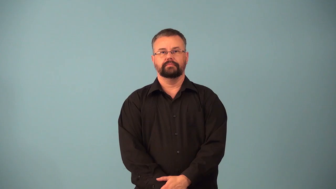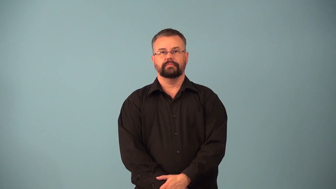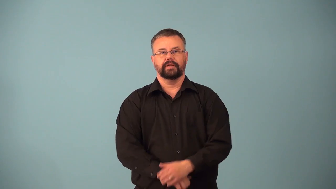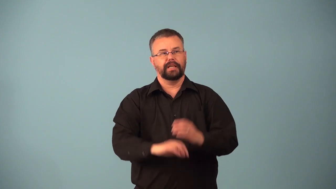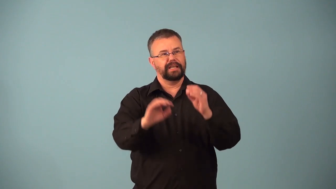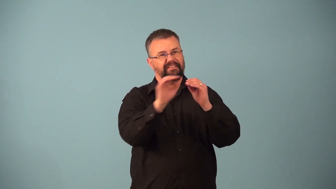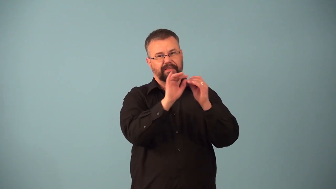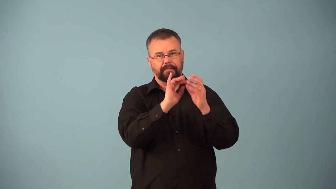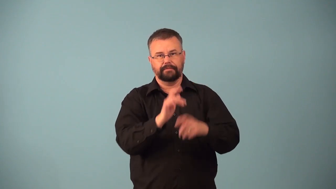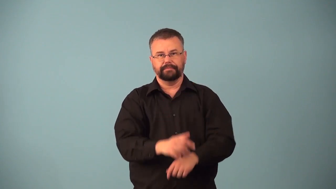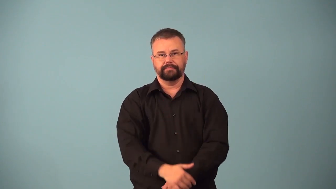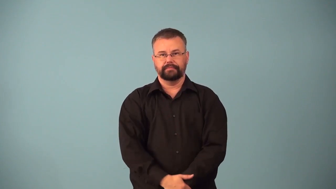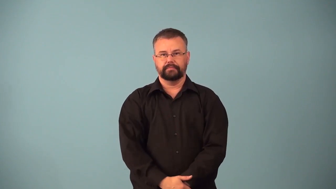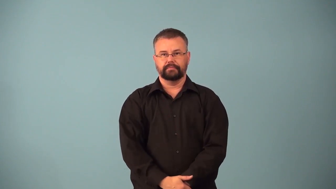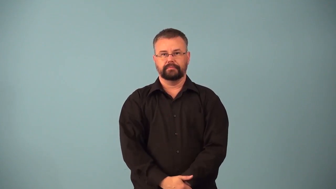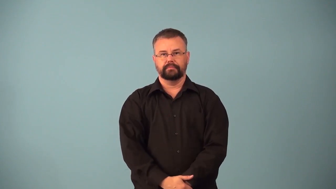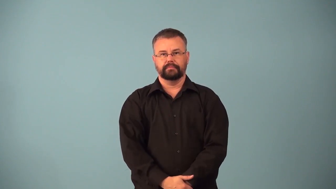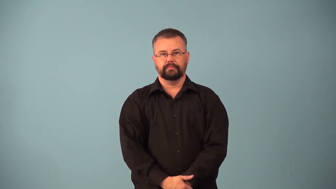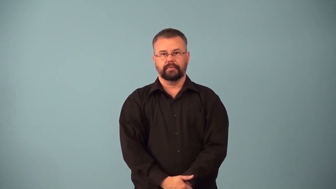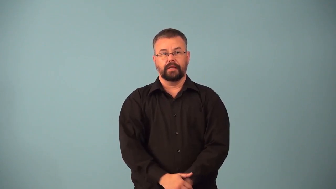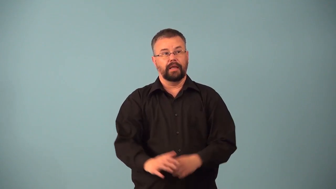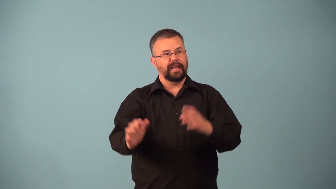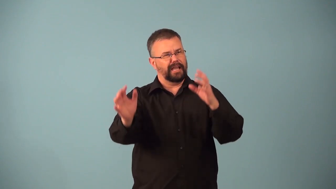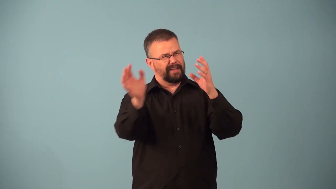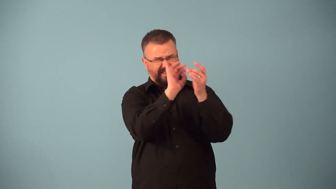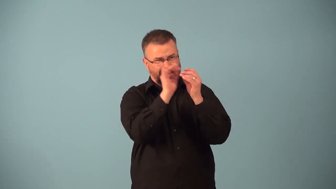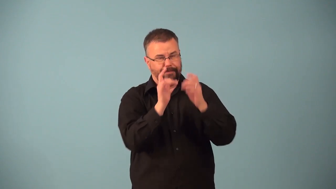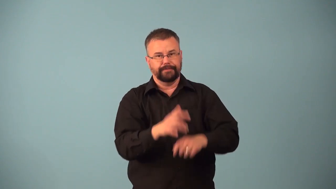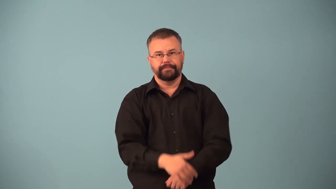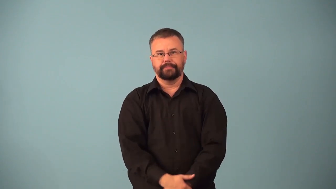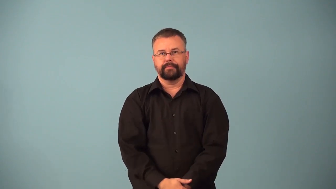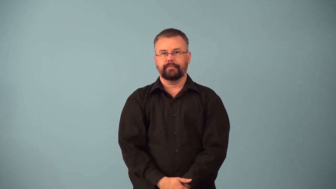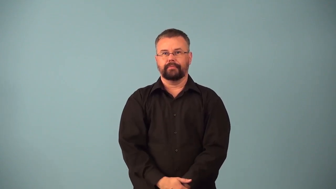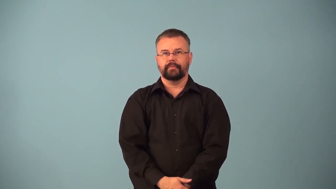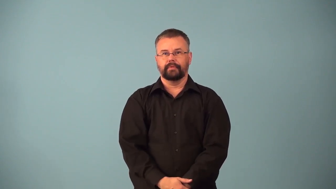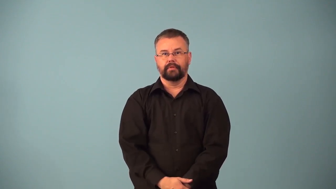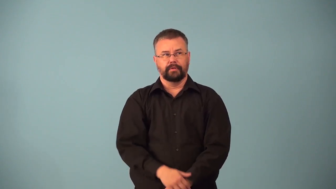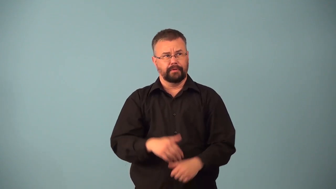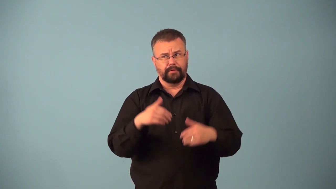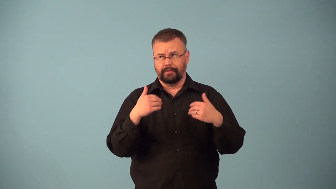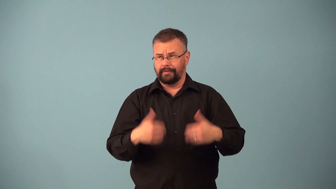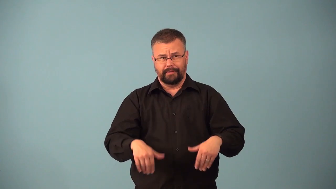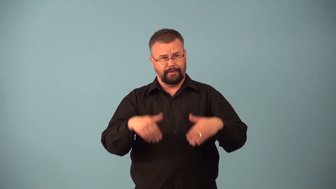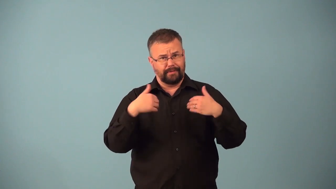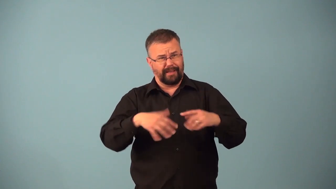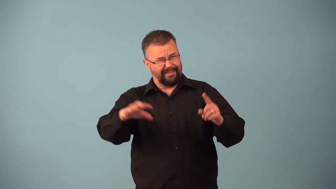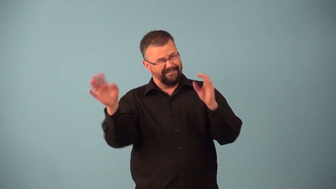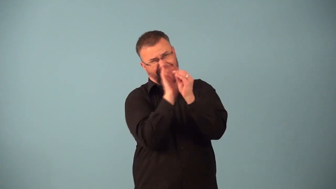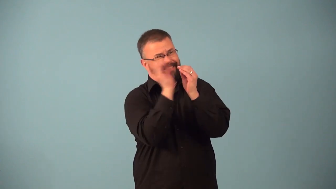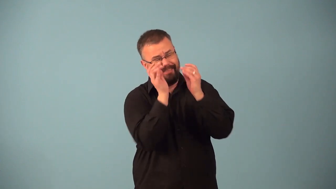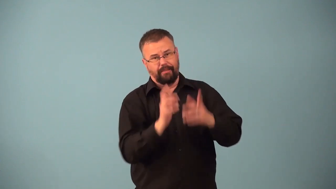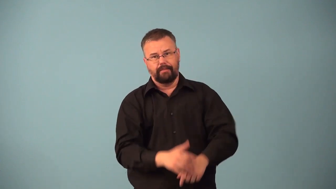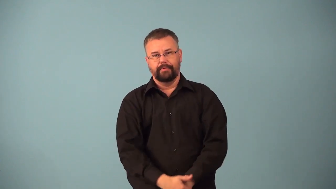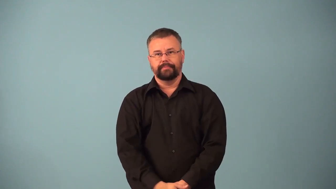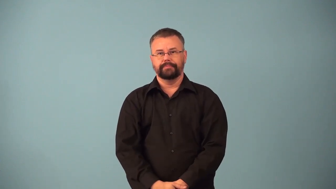catty, cattier, cattiest